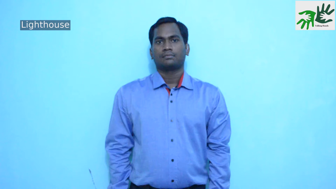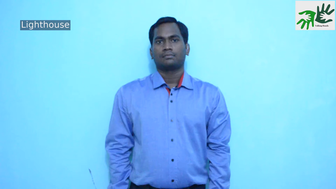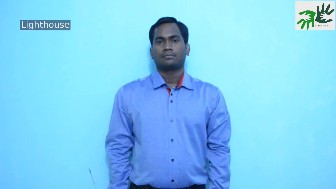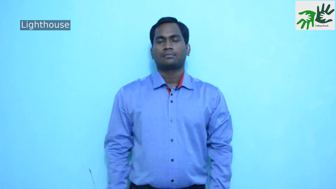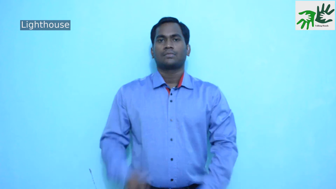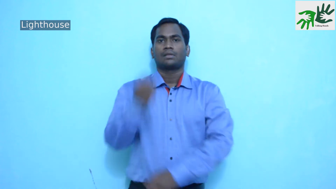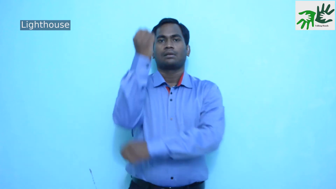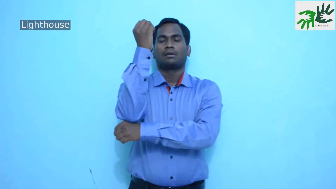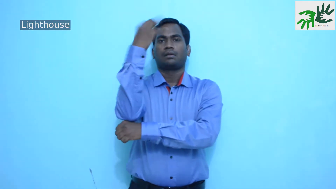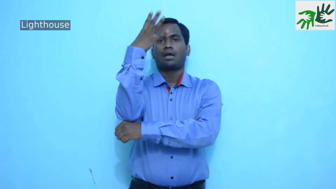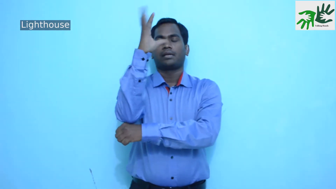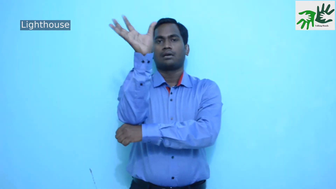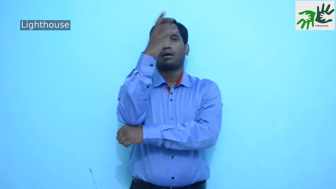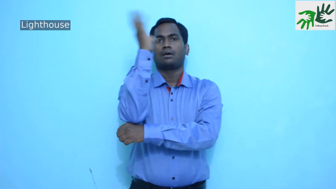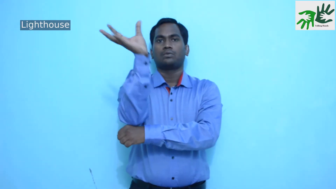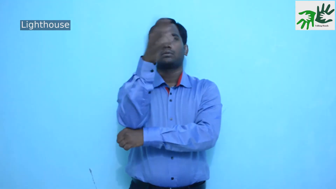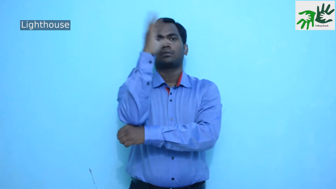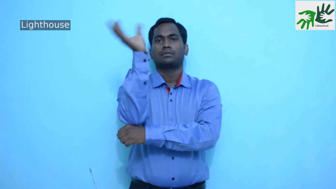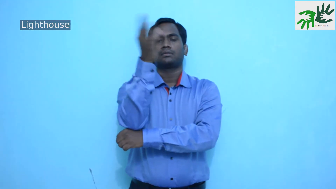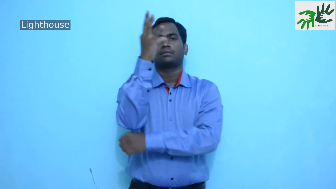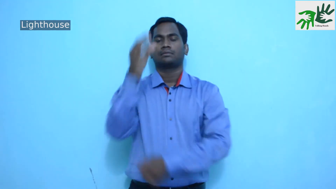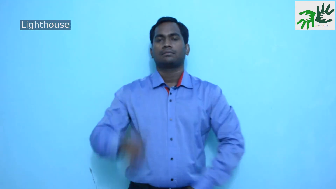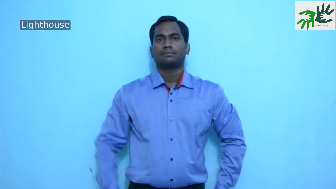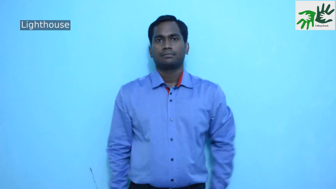Lighthouse